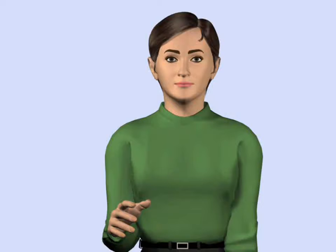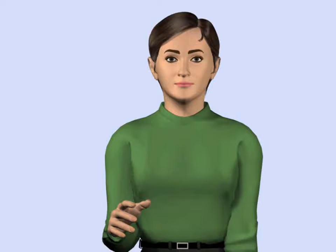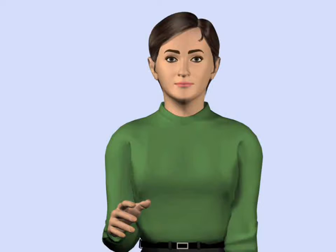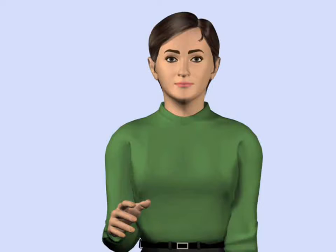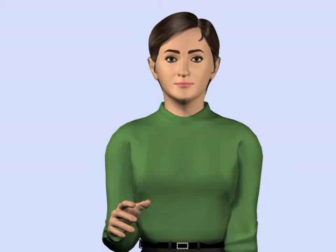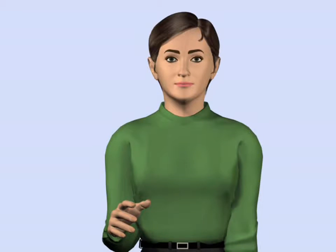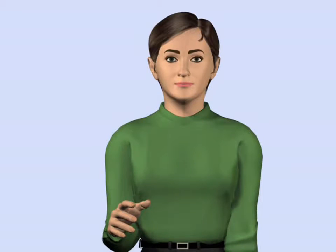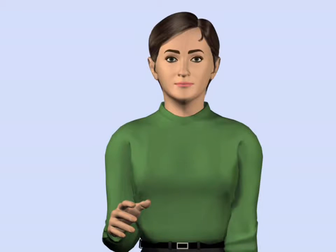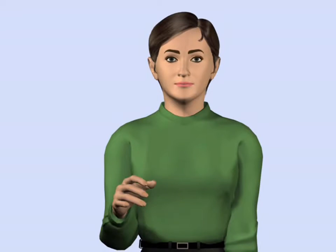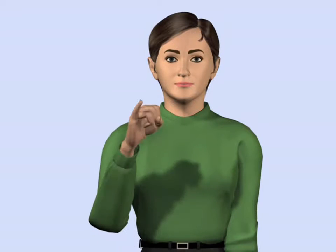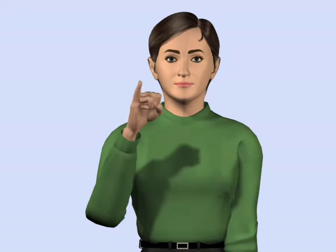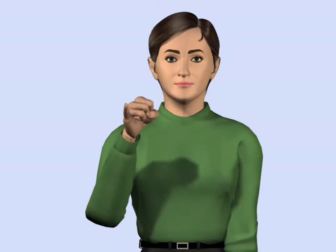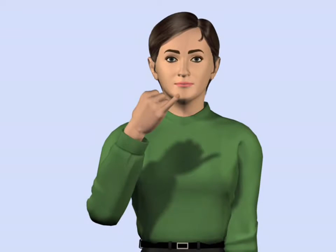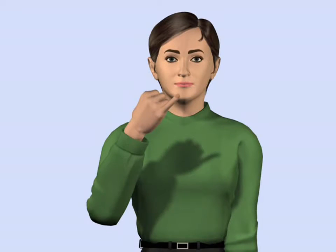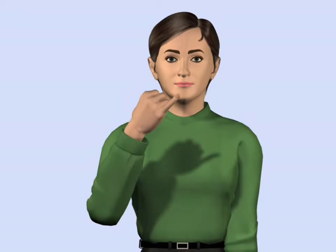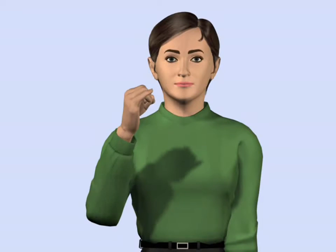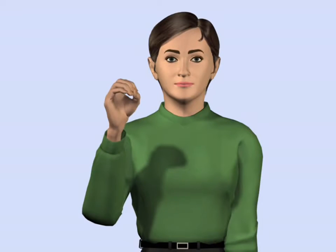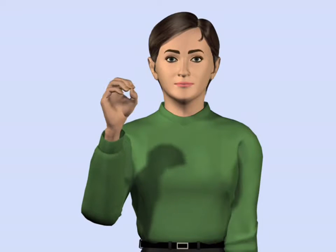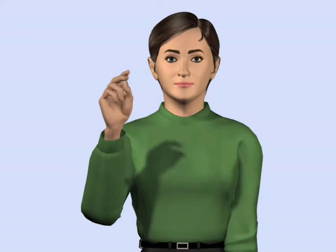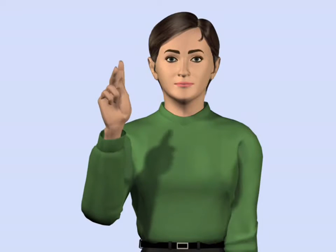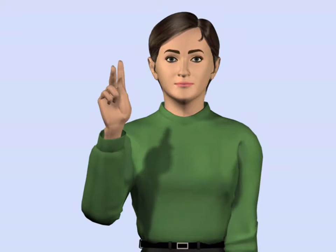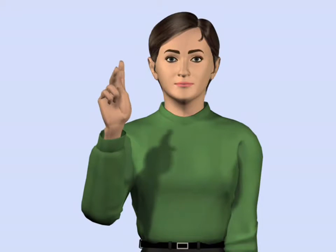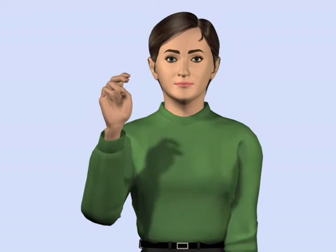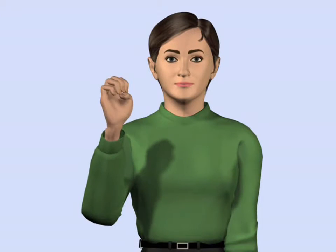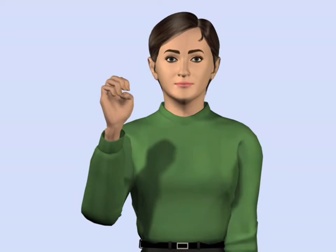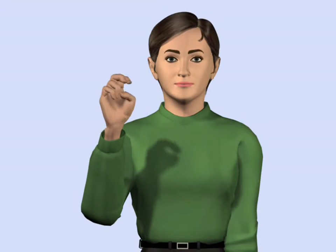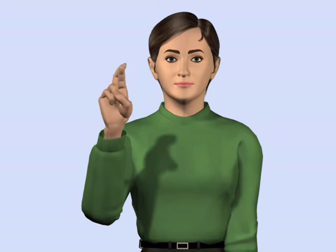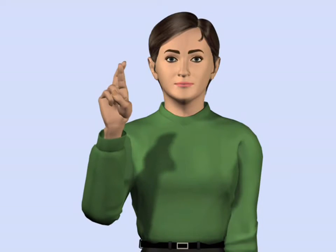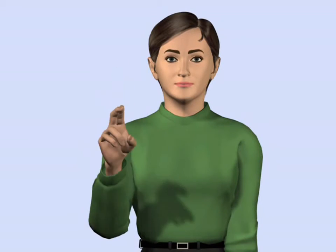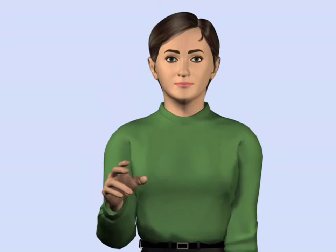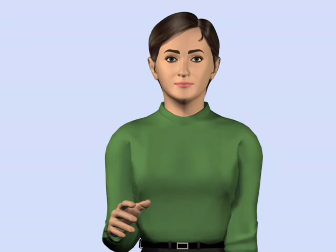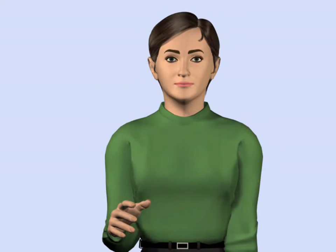joker-card